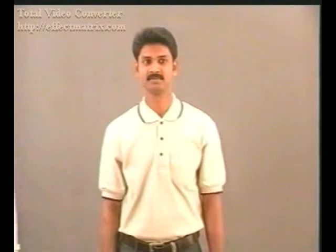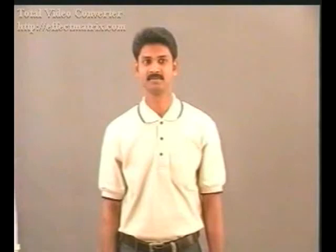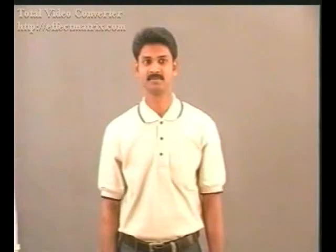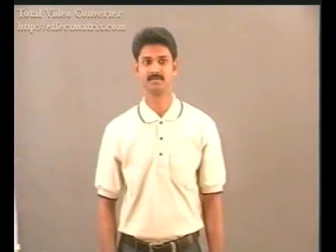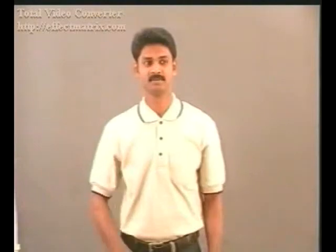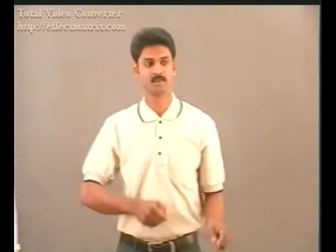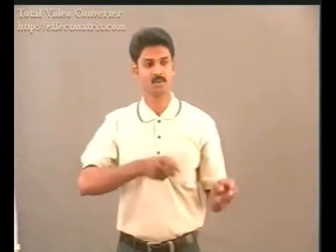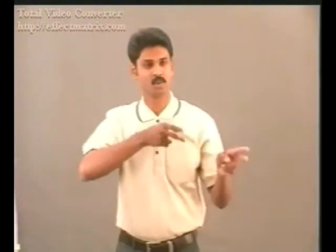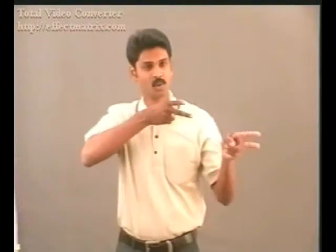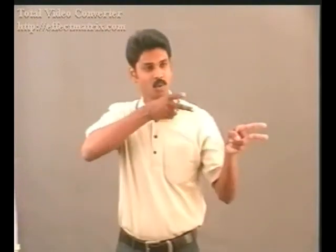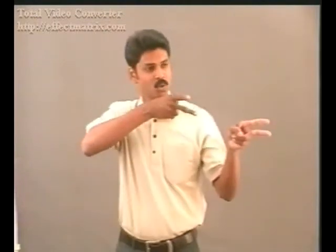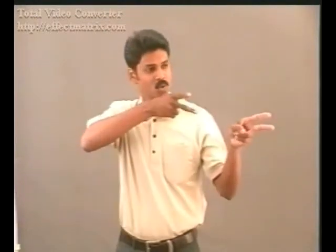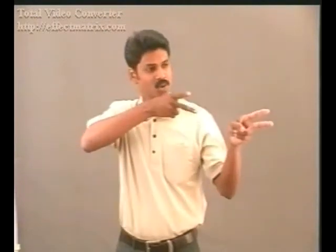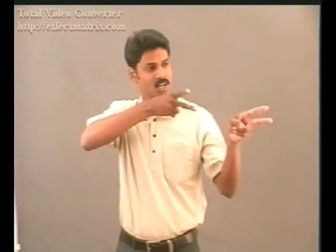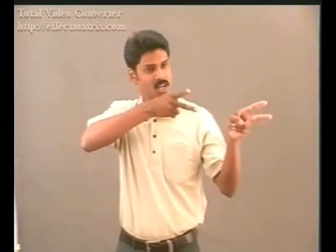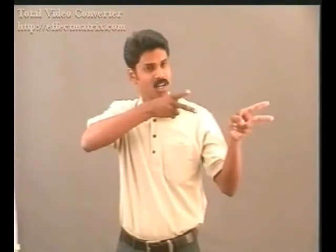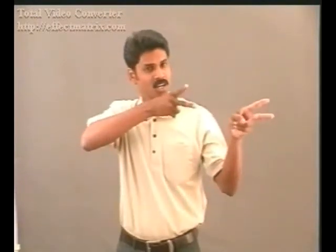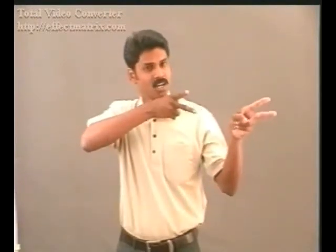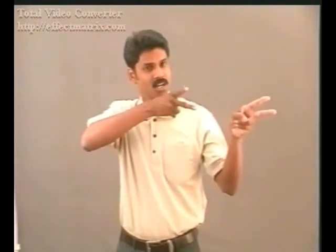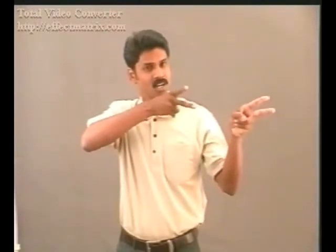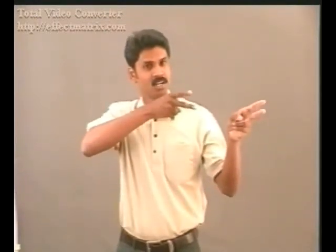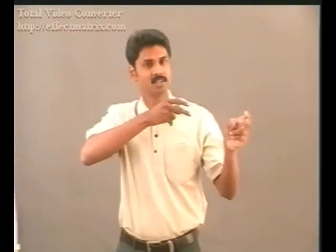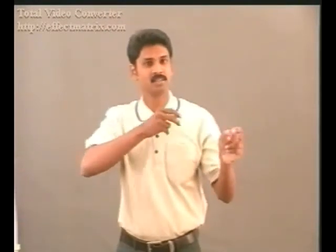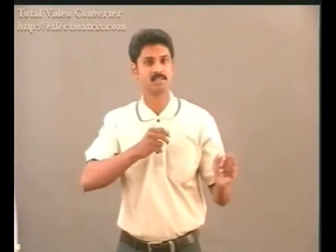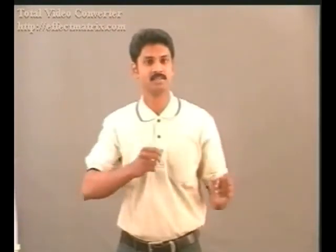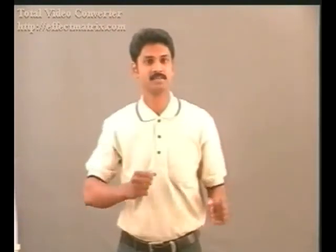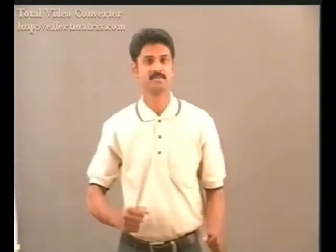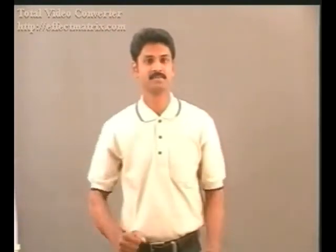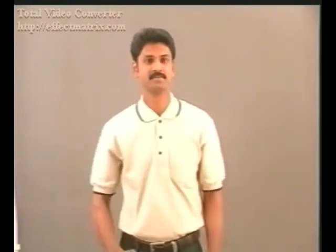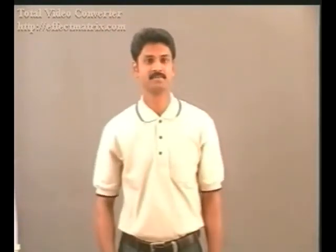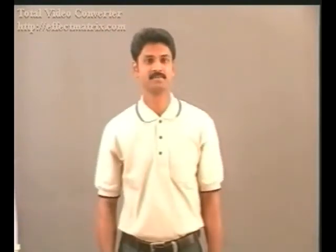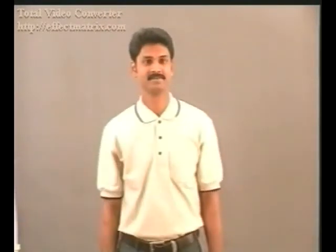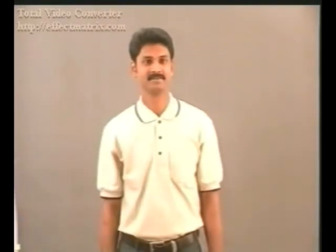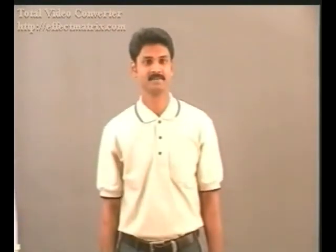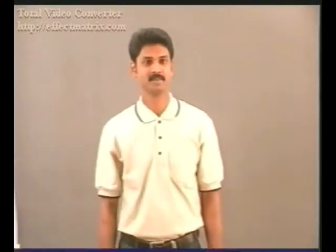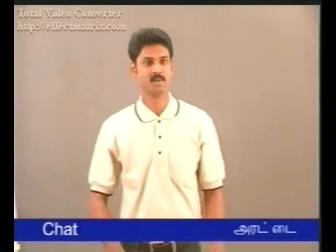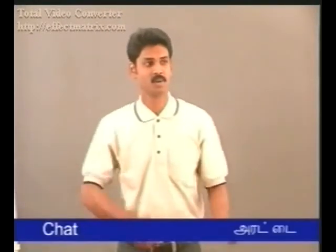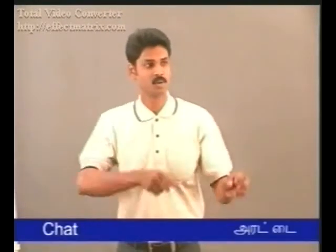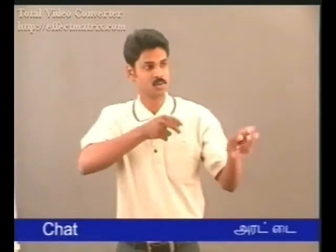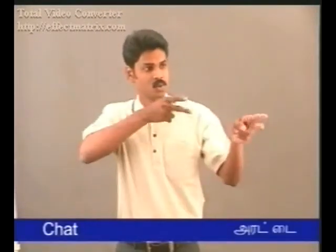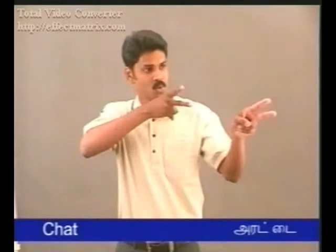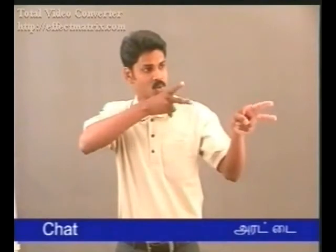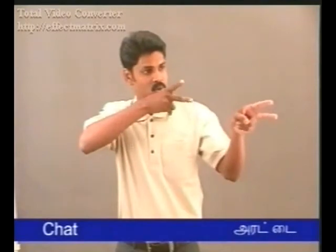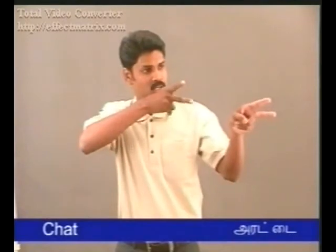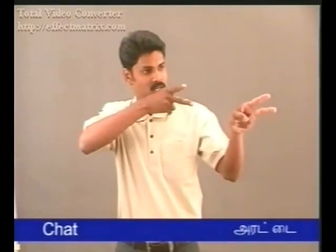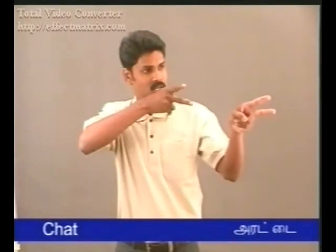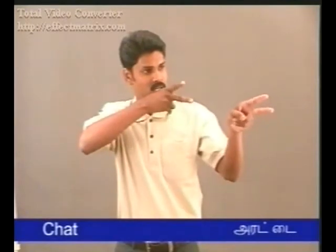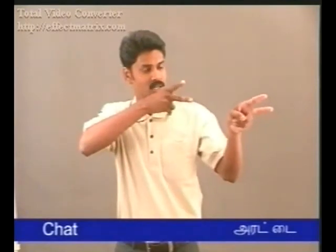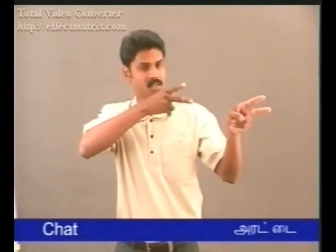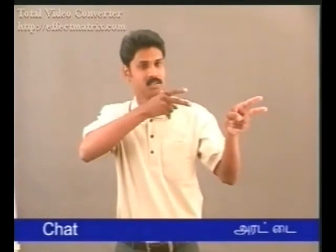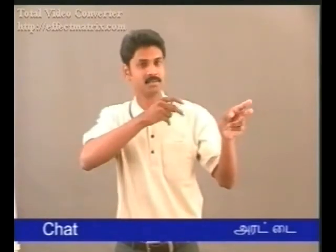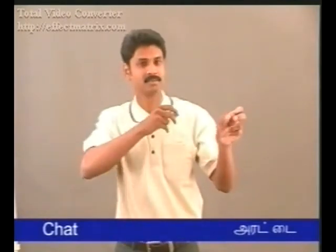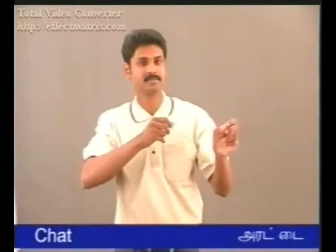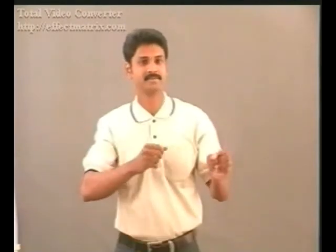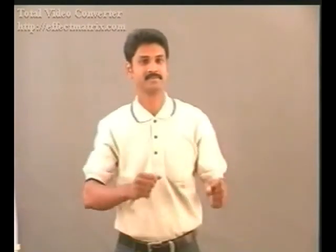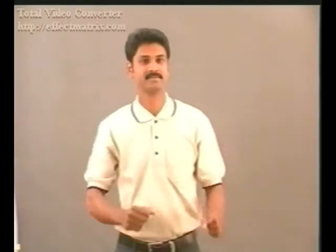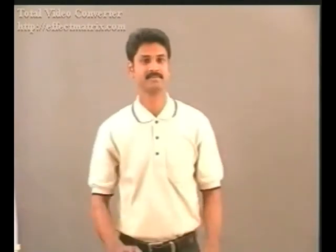chat